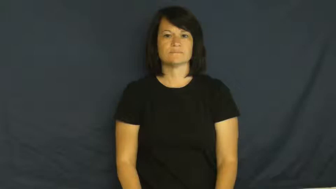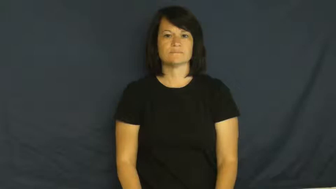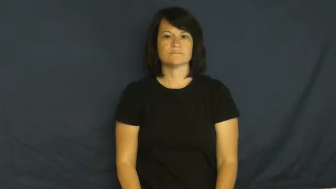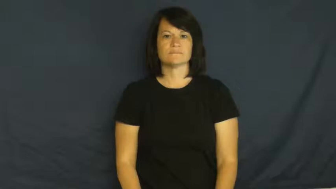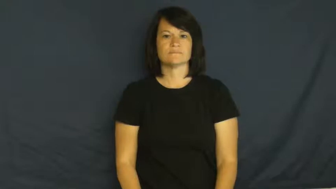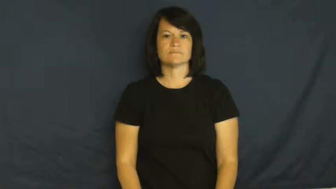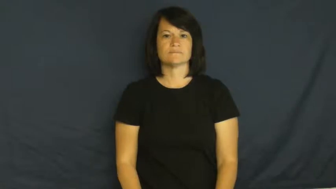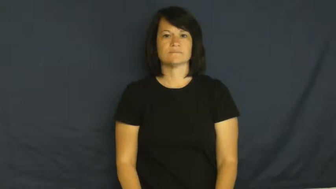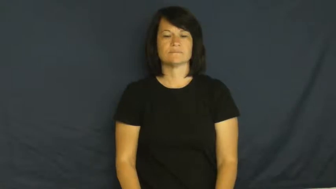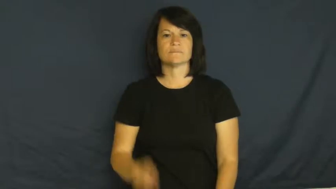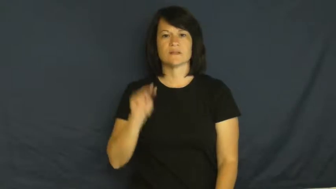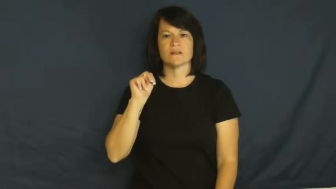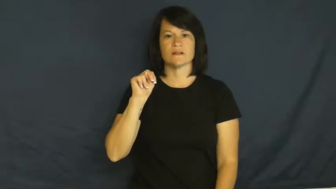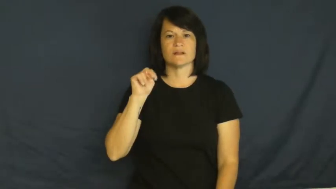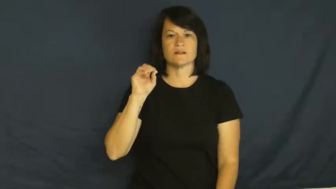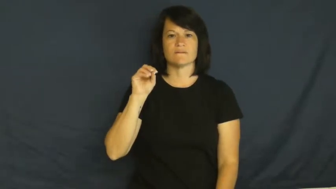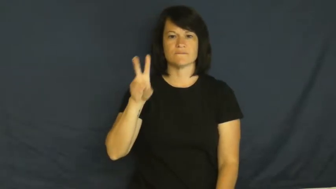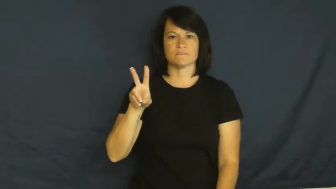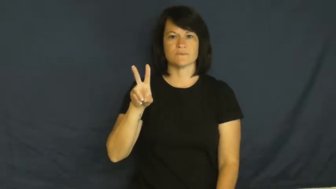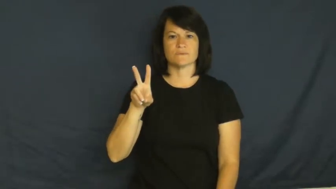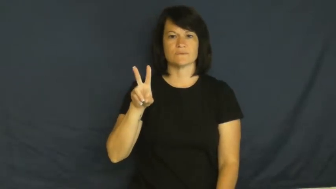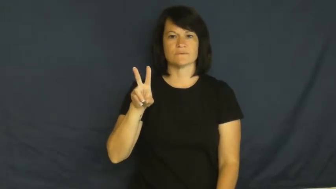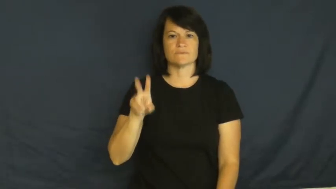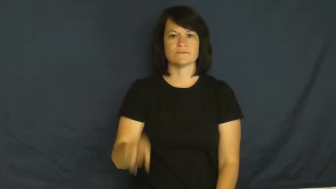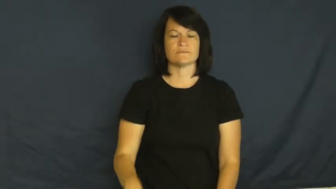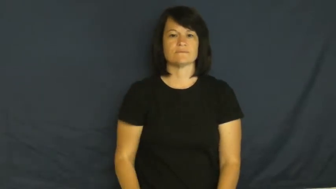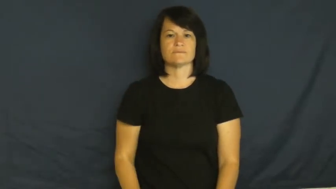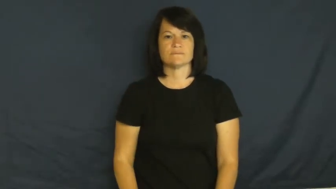November